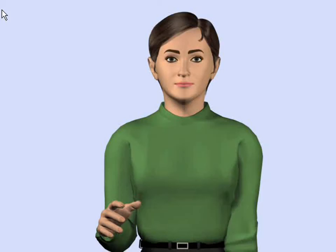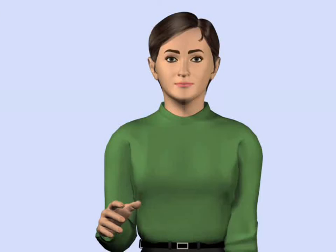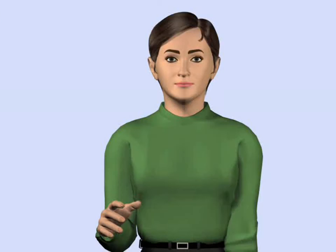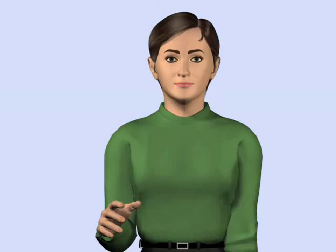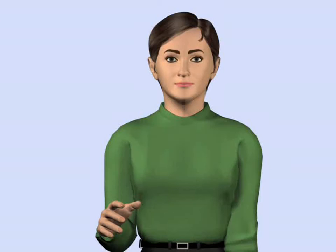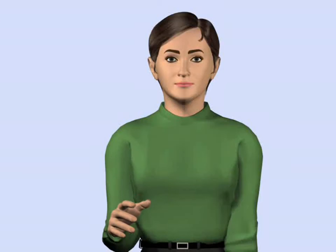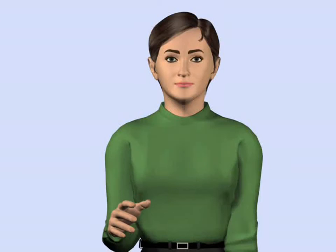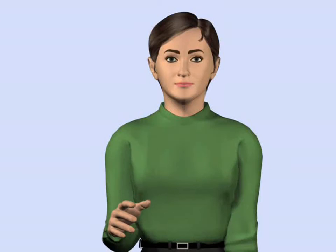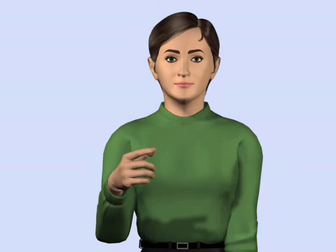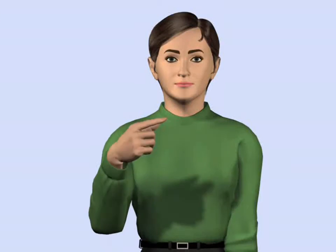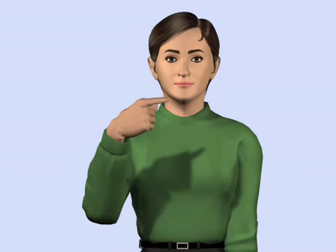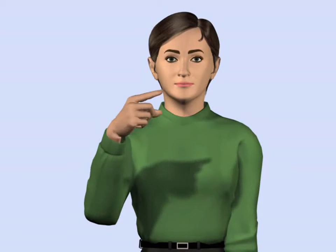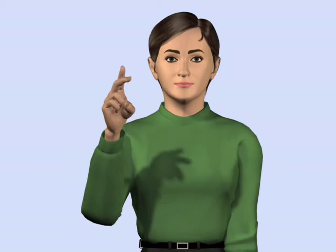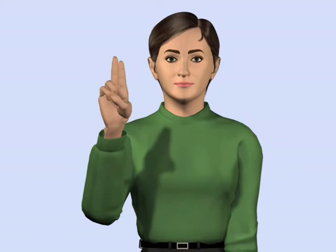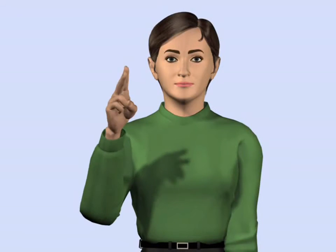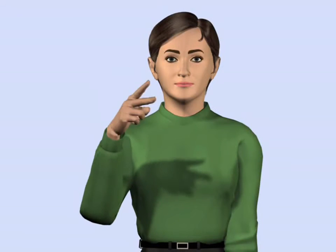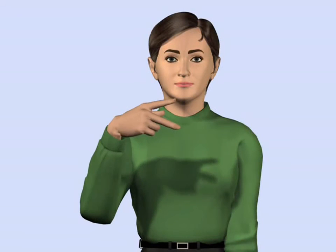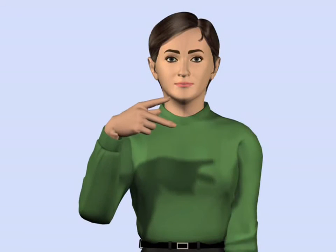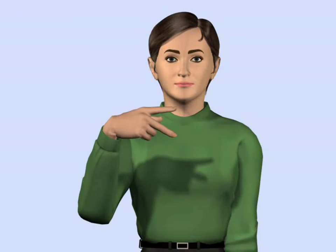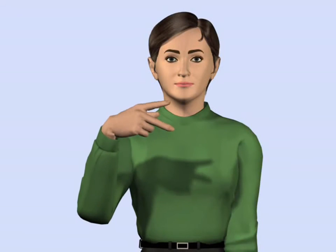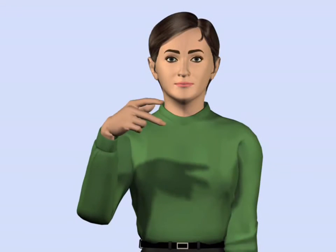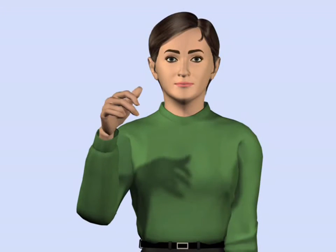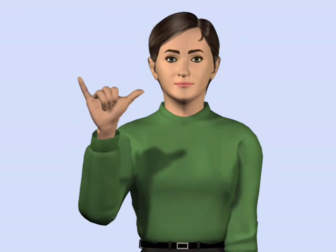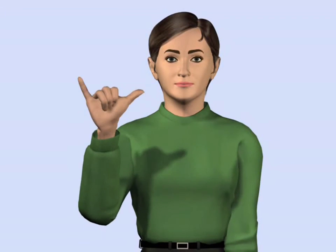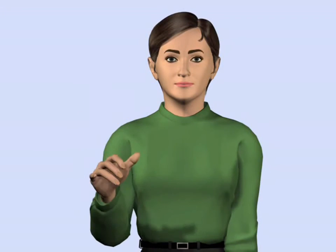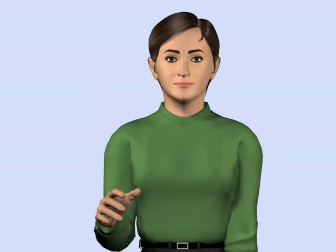guppy